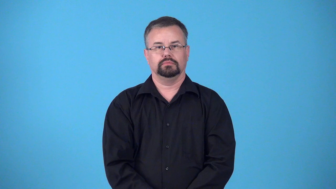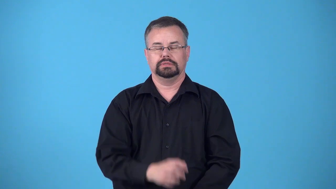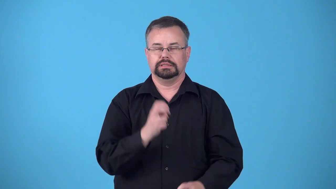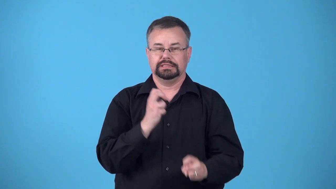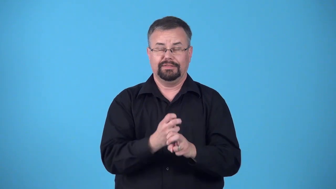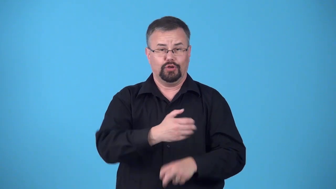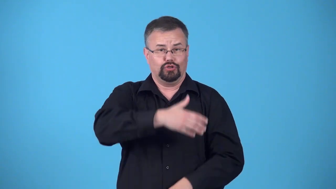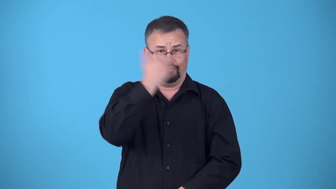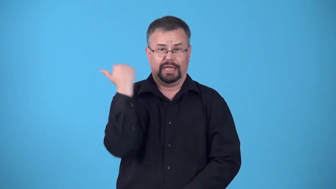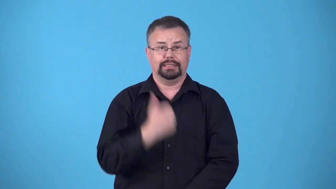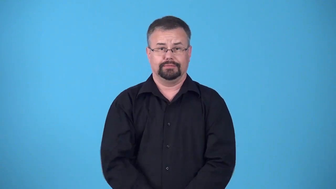old flames die hard